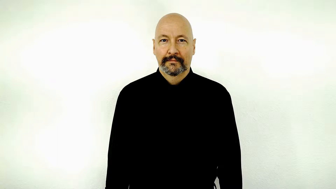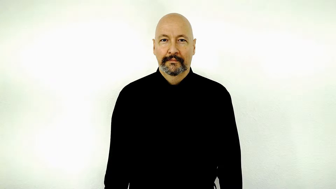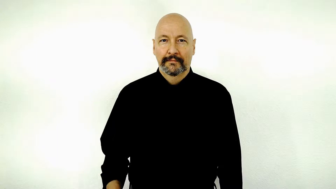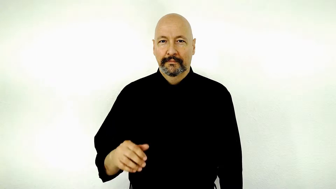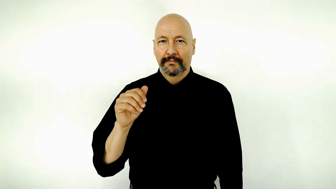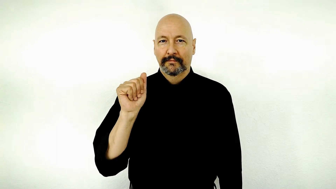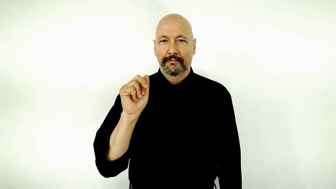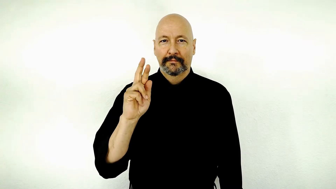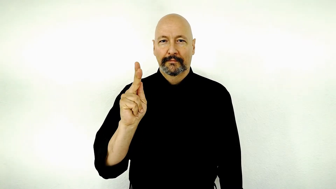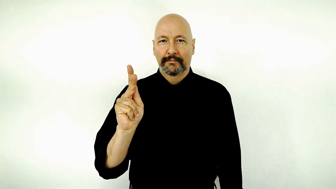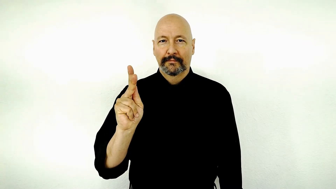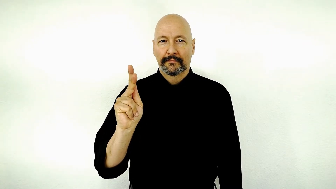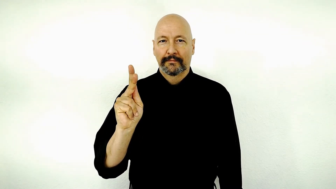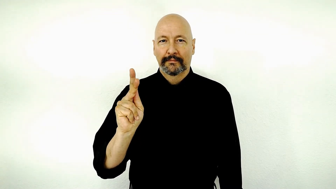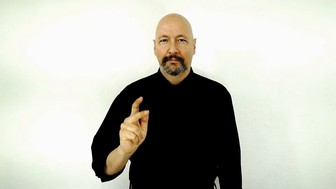ark-[fs-ARK]